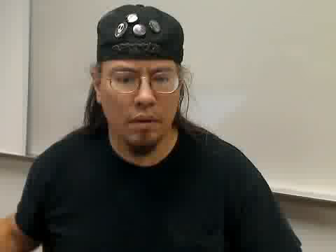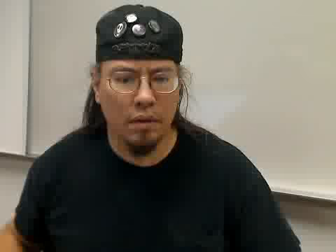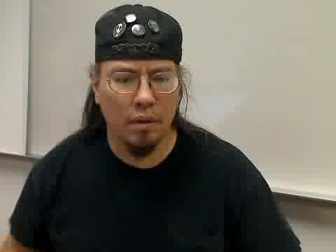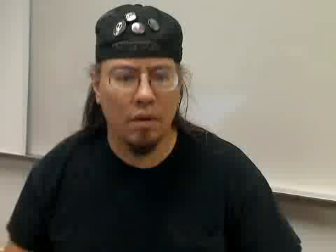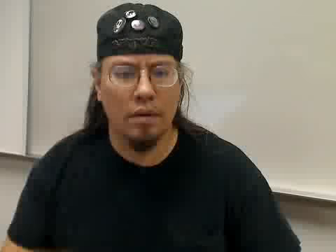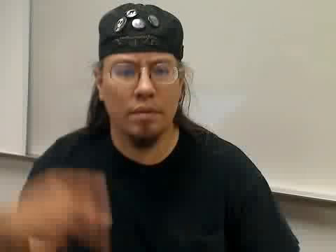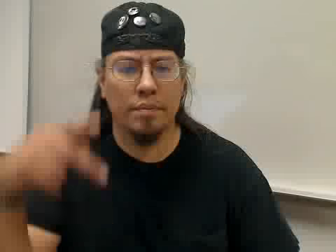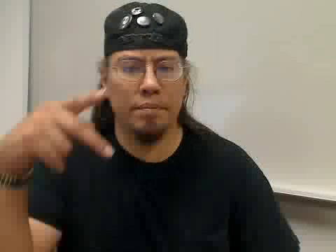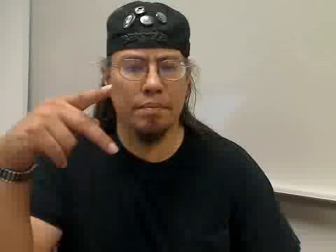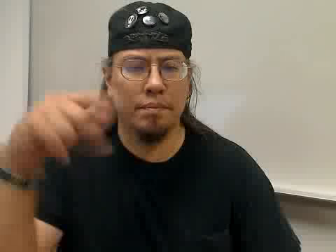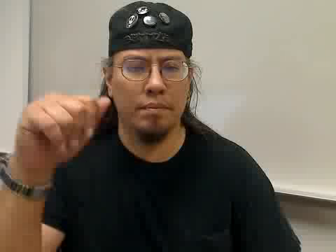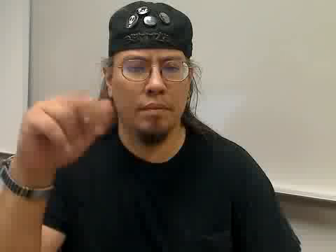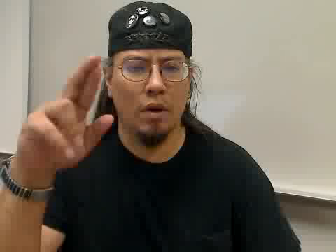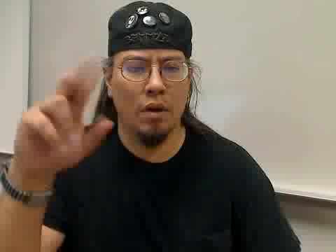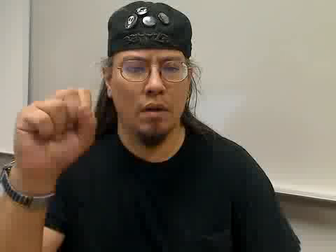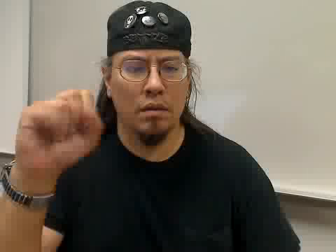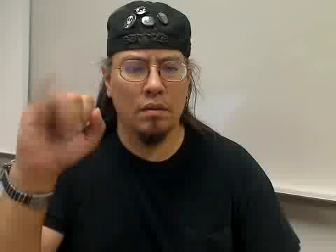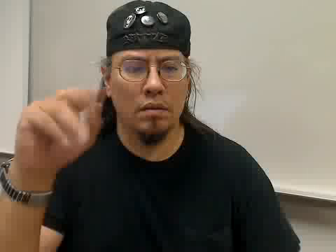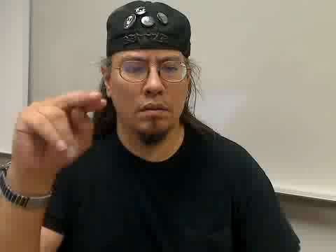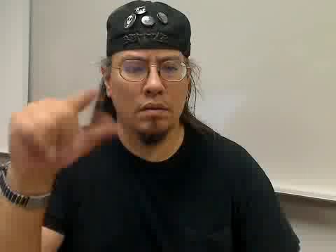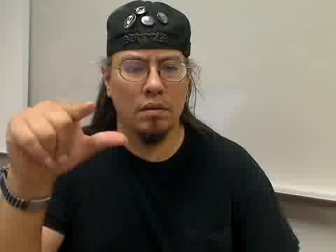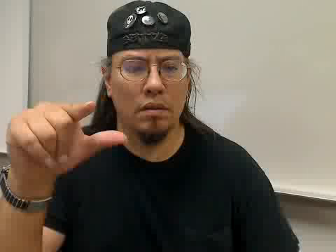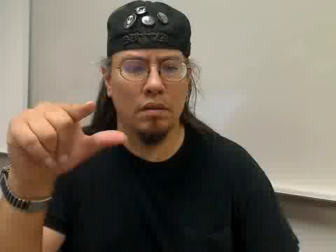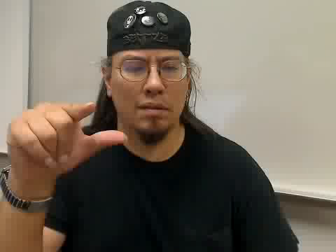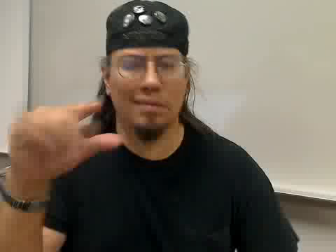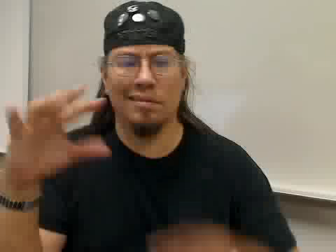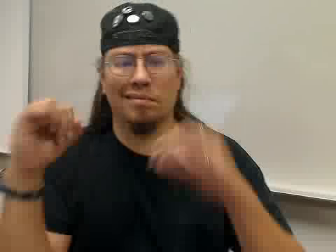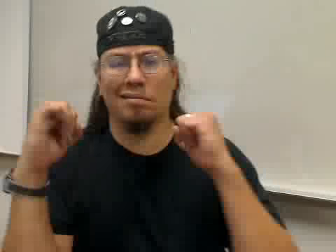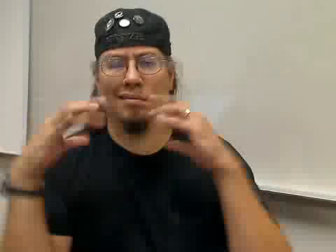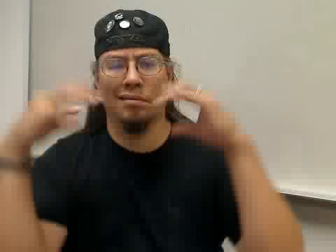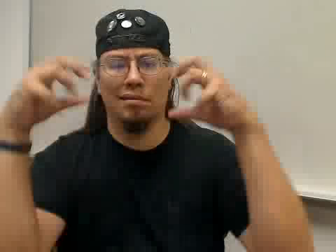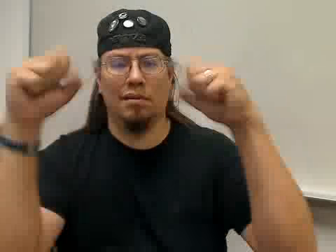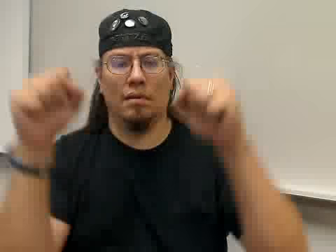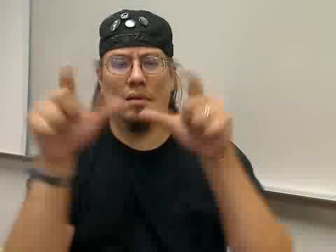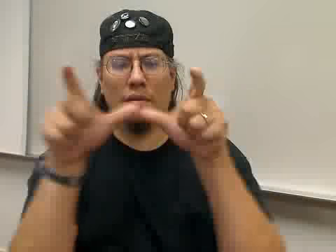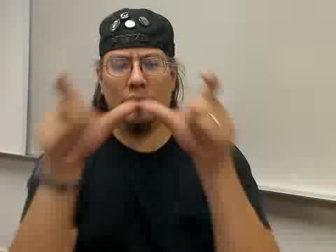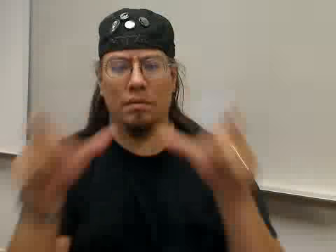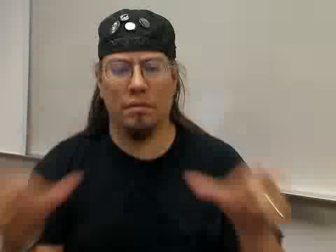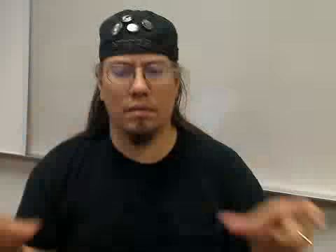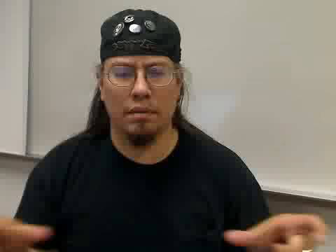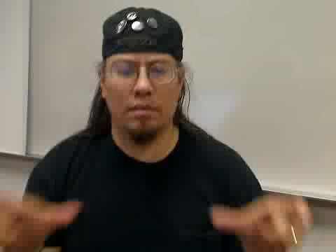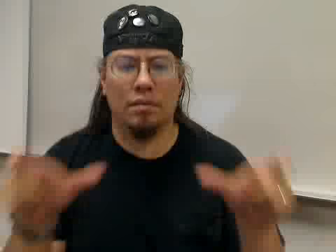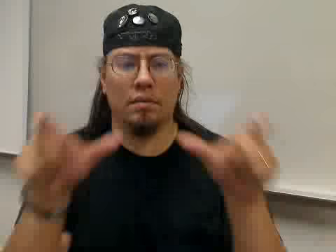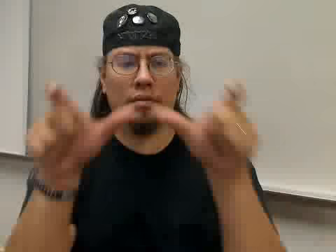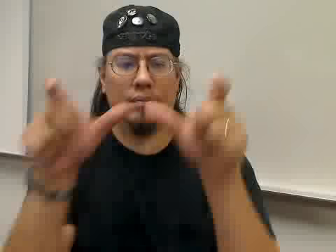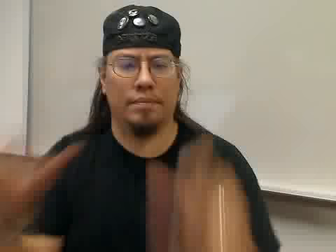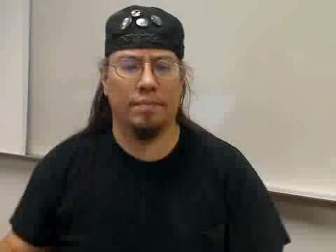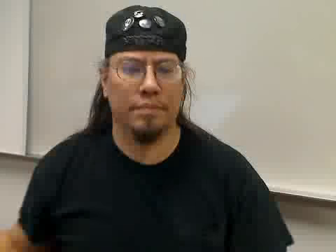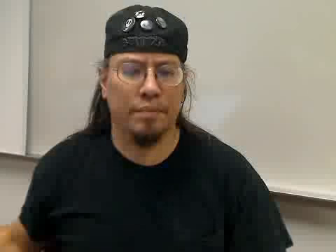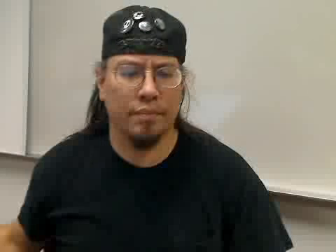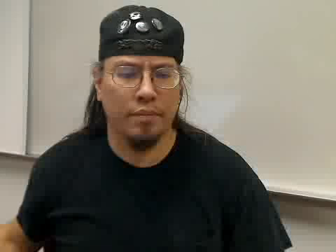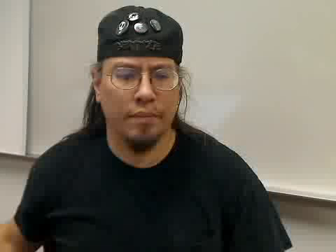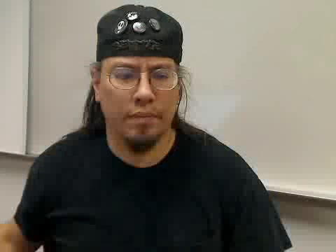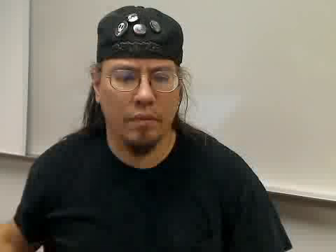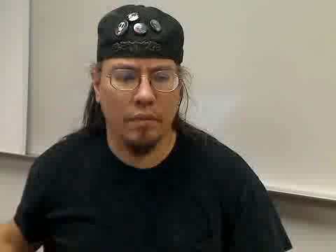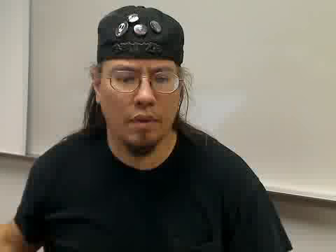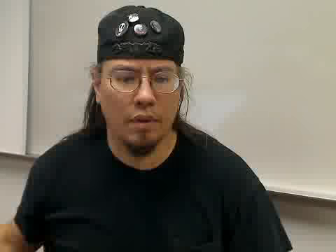parsing